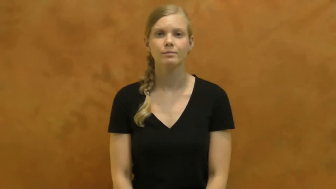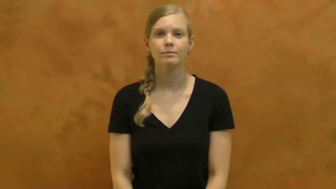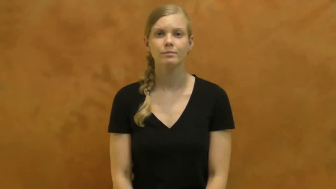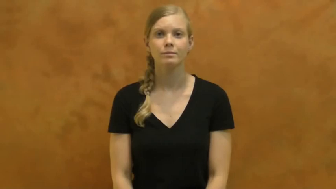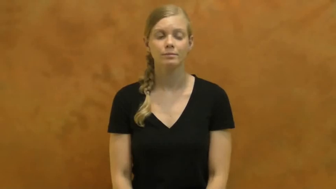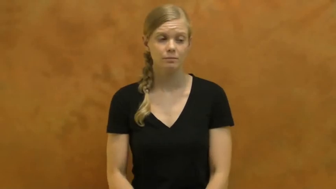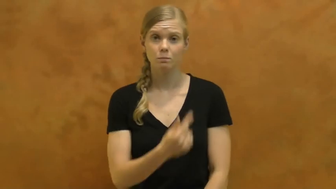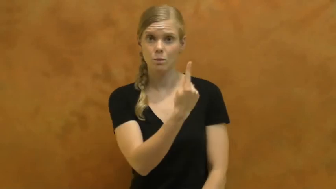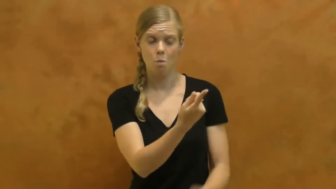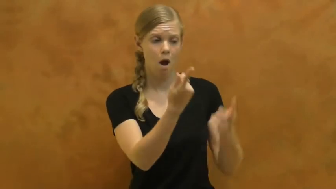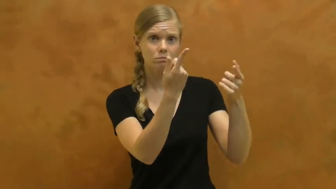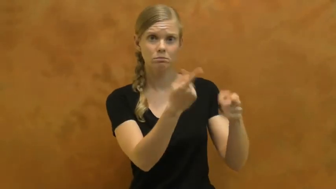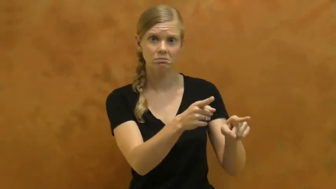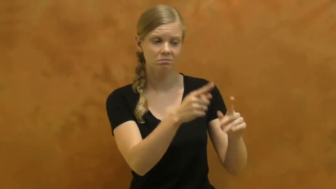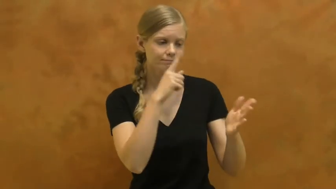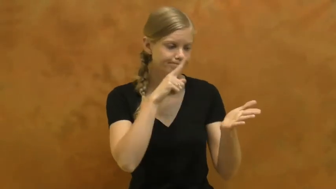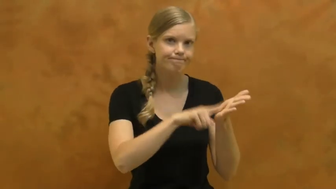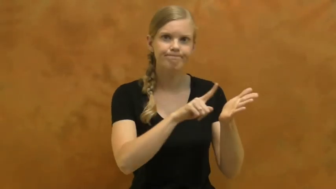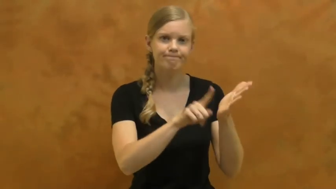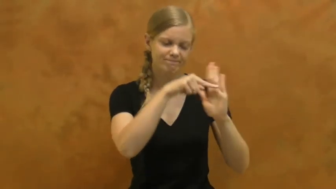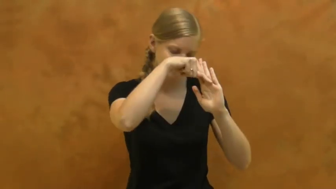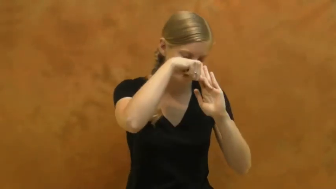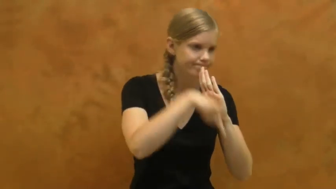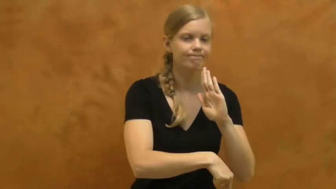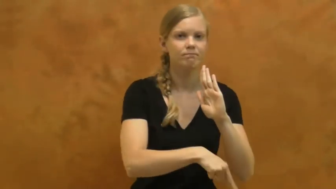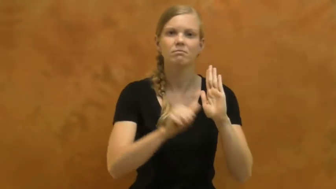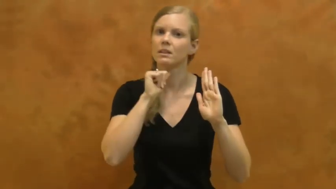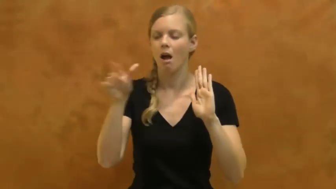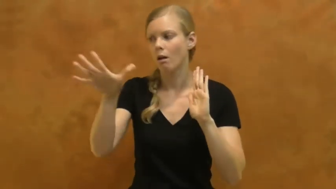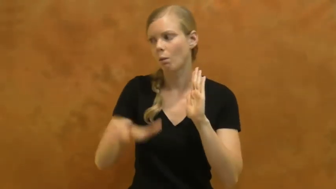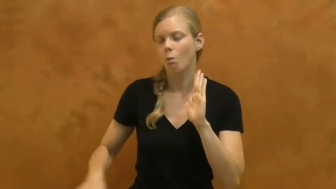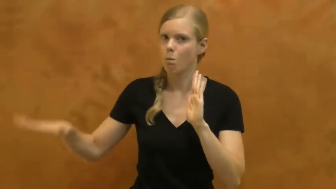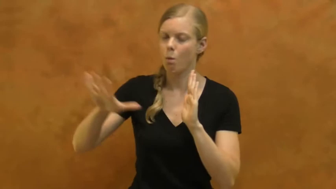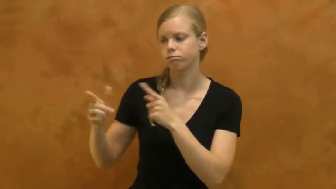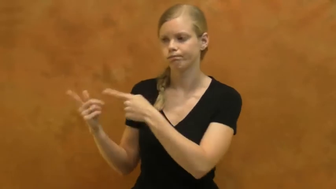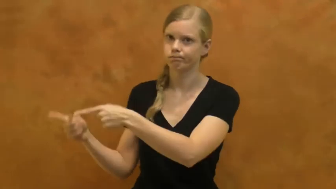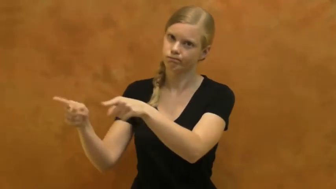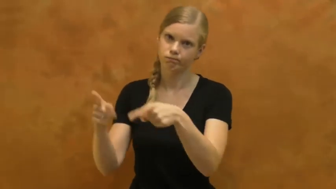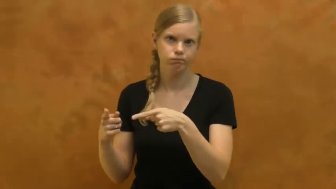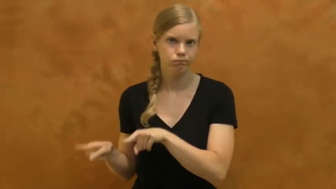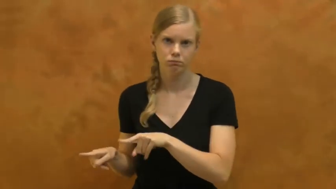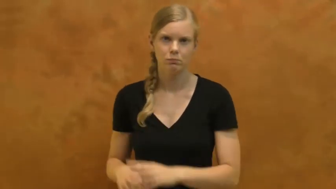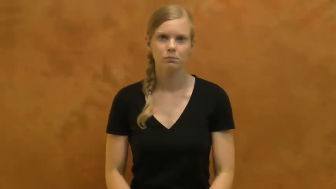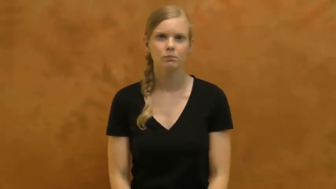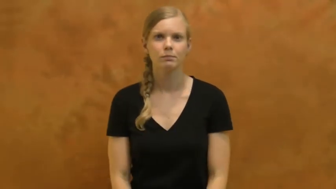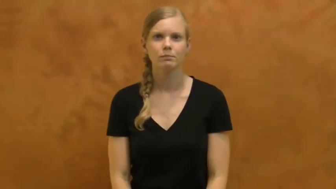case-study